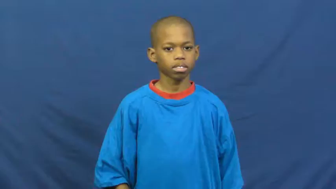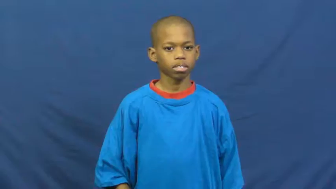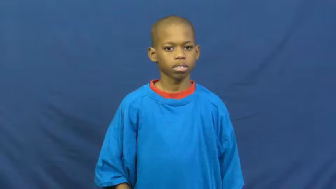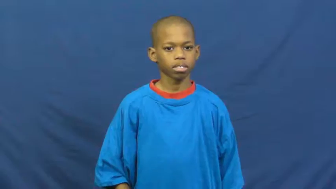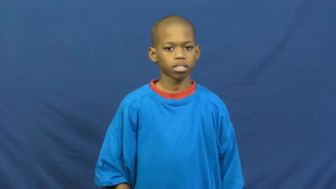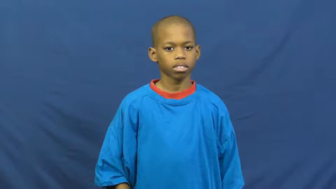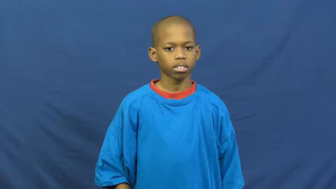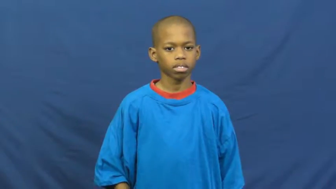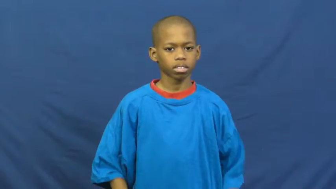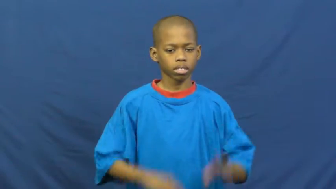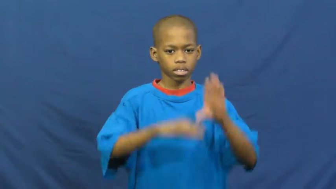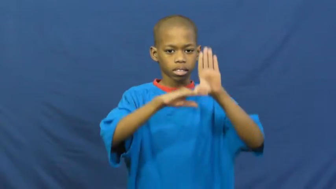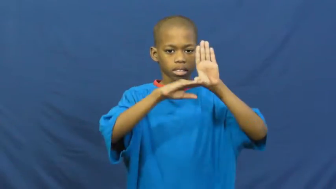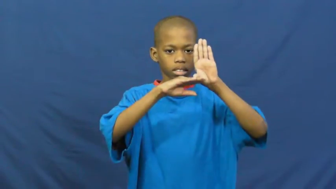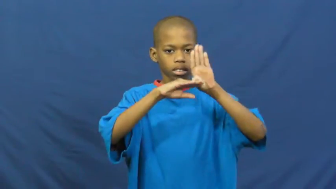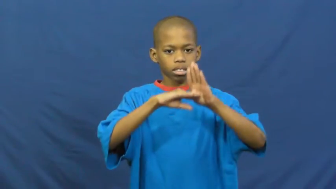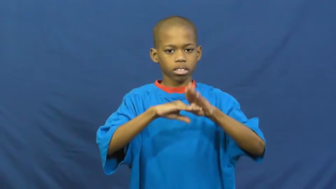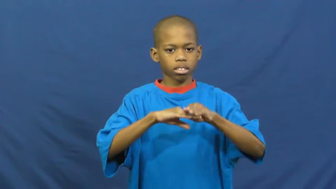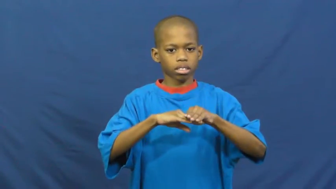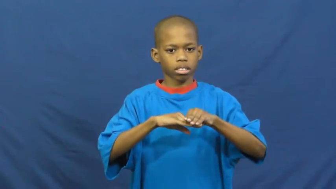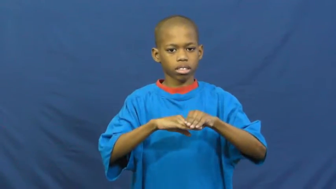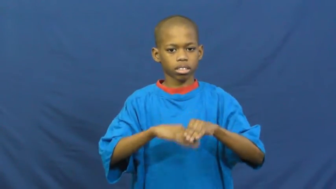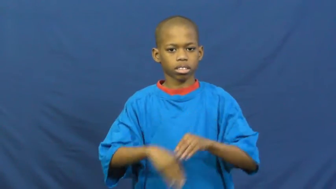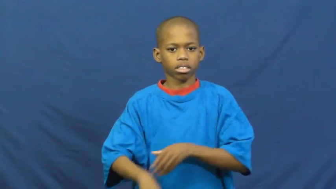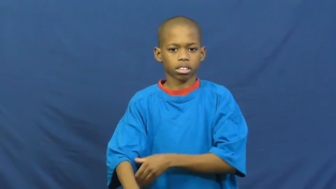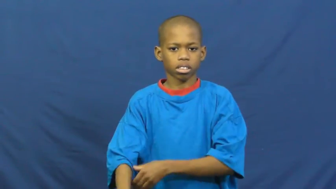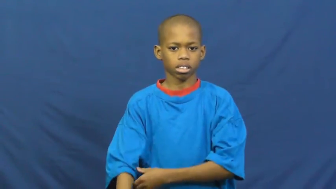deflate,squelch,disesteem,putdown,spiritless,broken,collapse,crush,darken